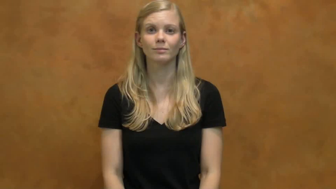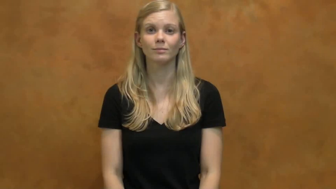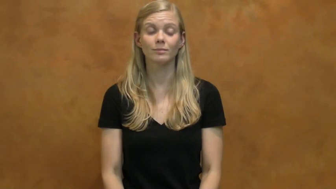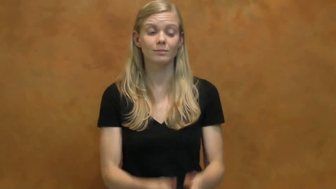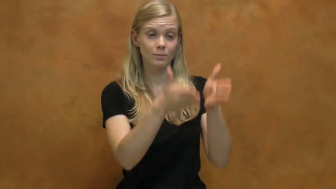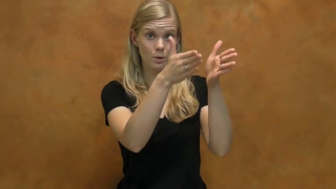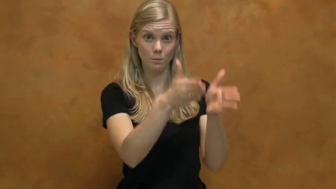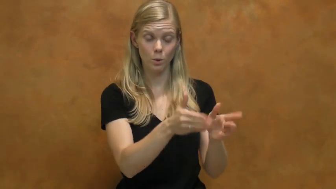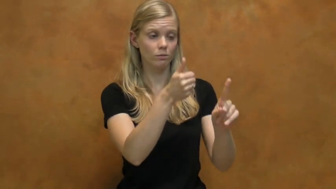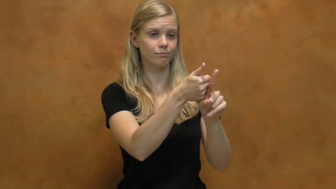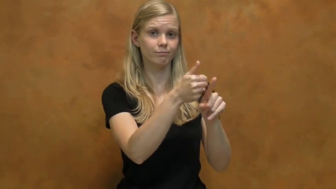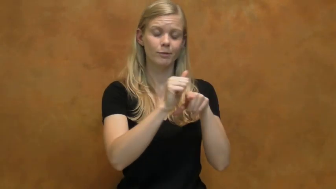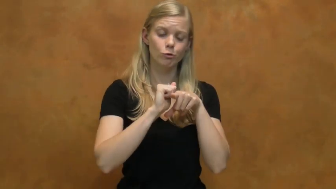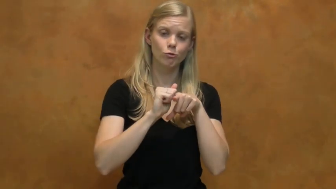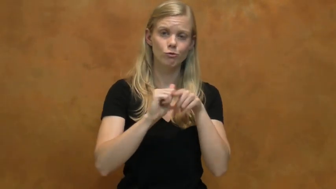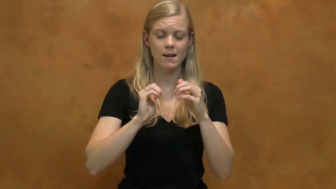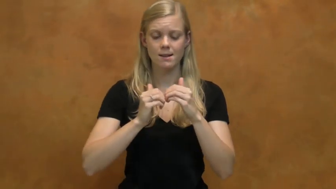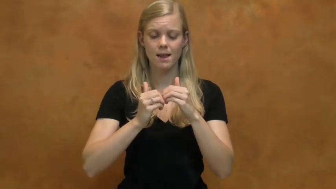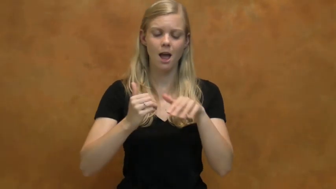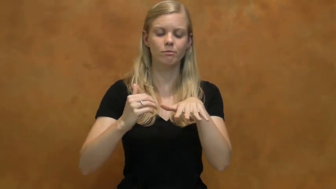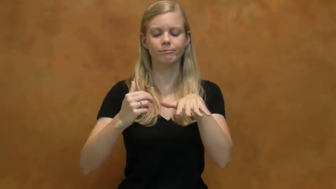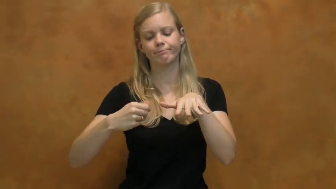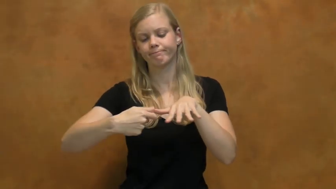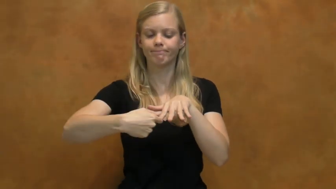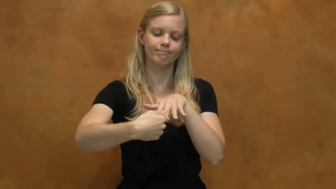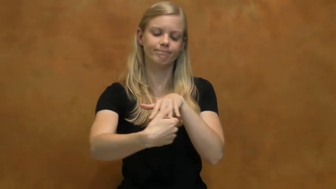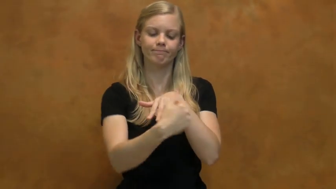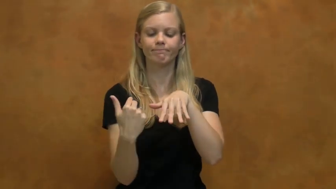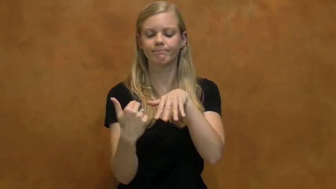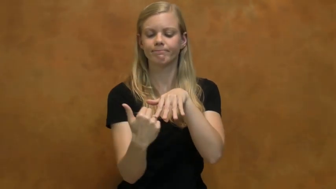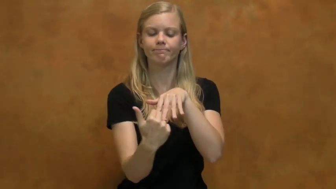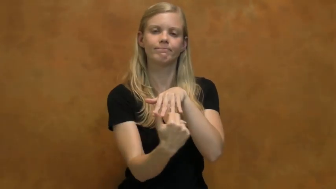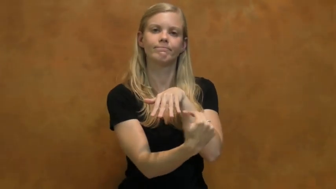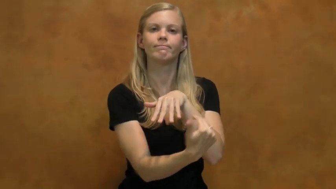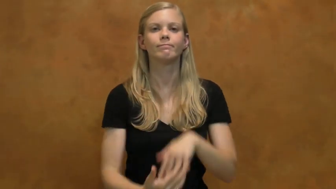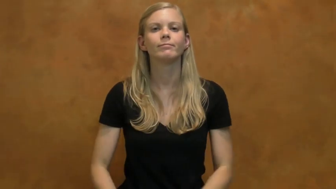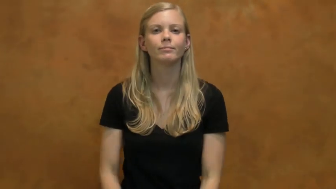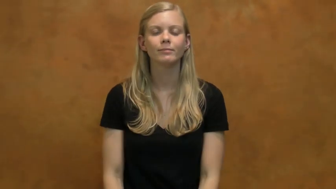manicurist